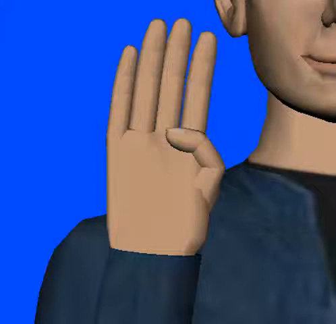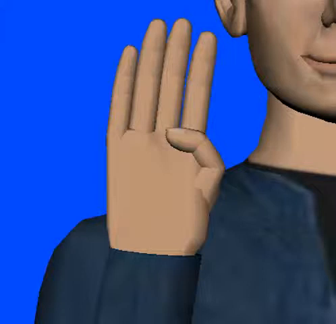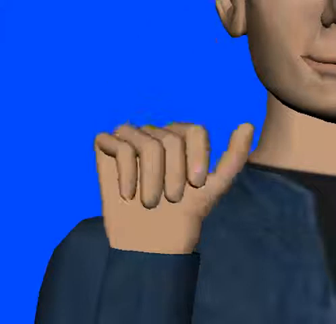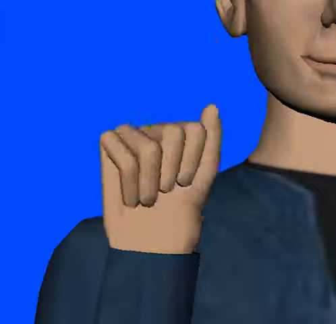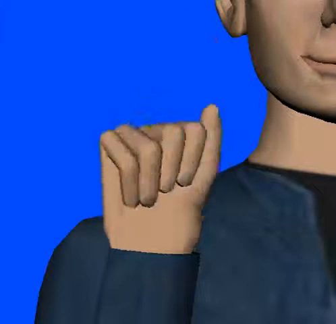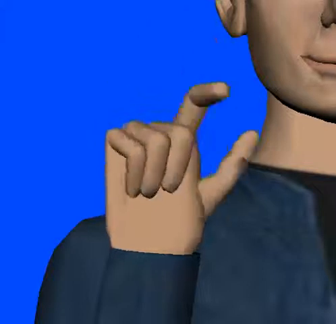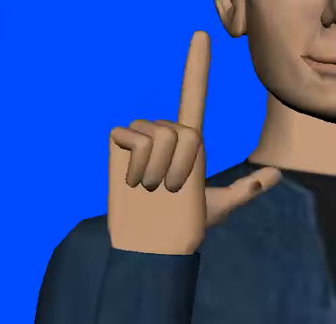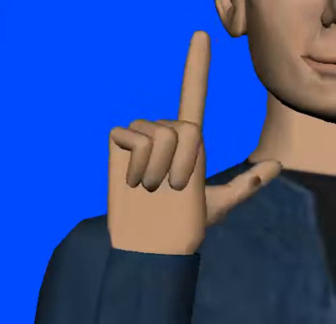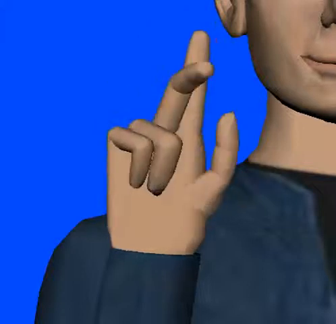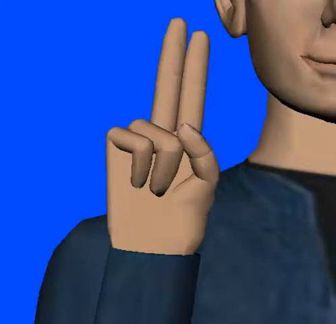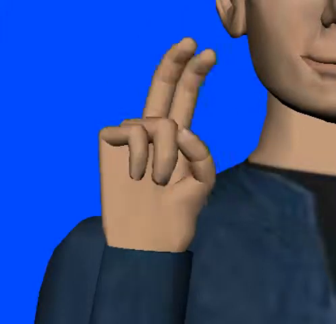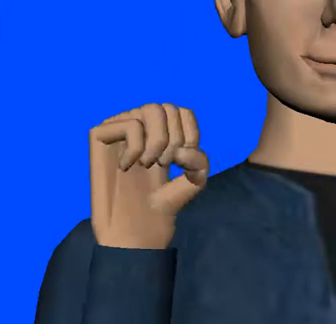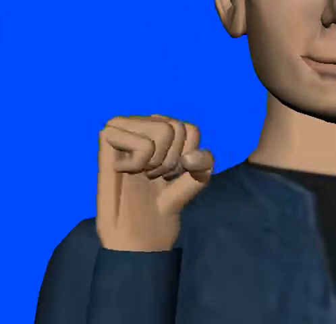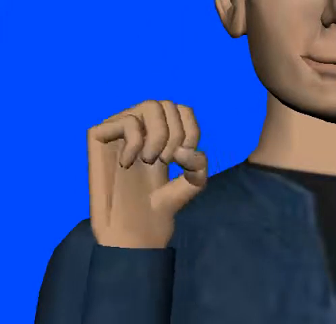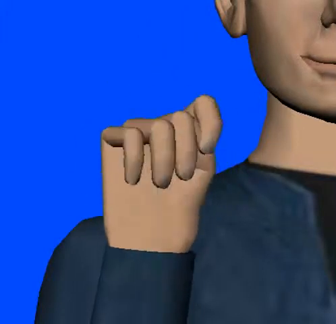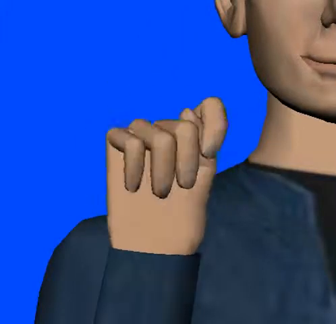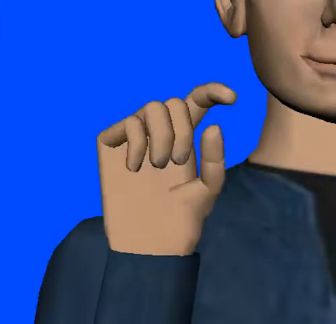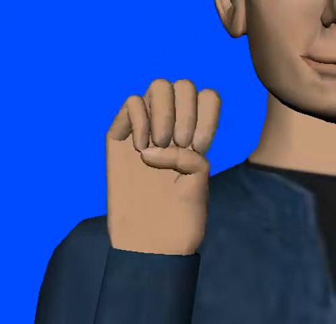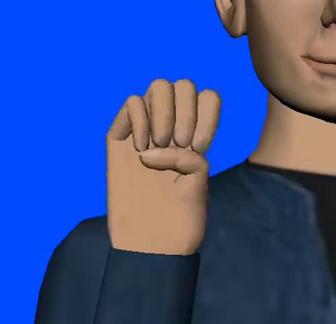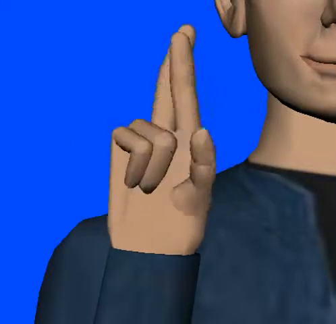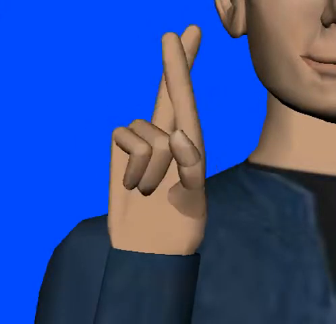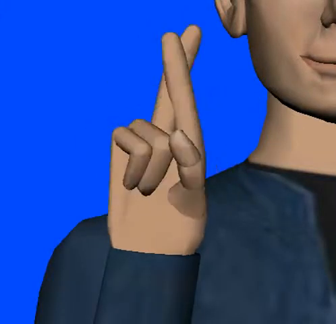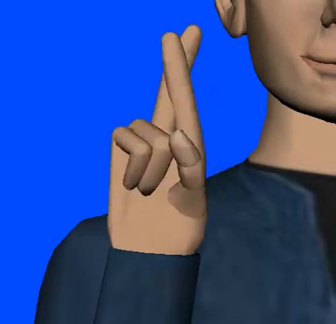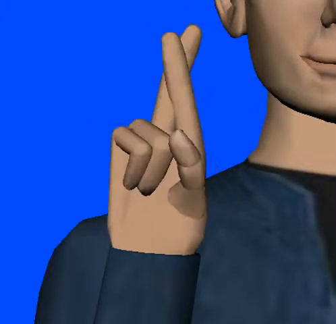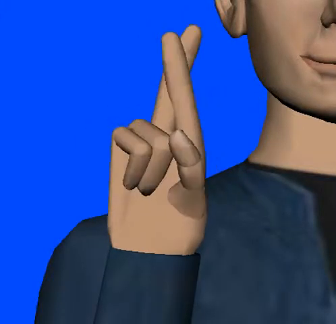baluster,balustrade